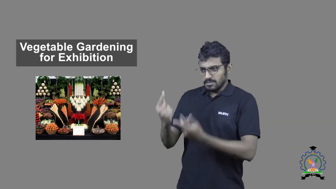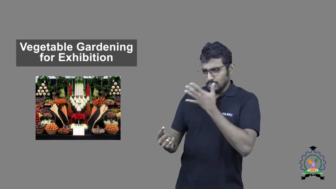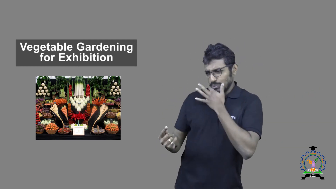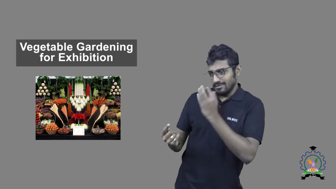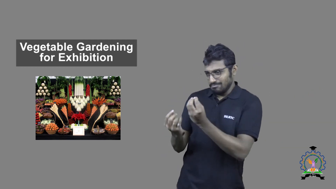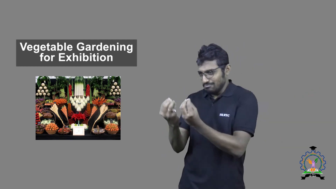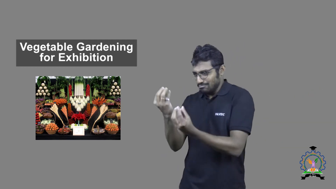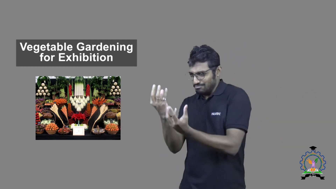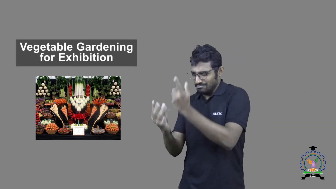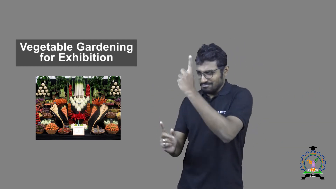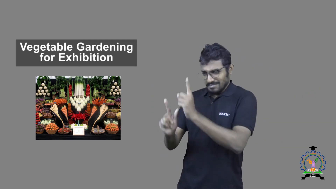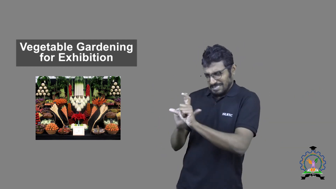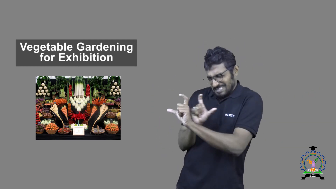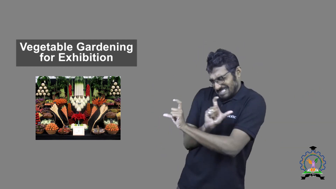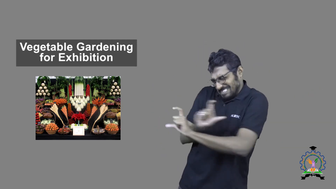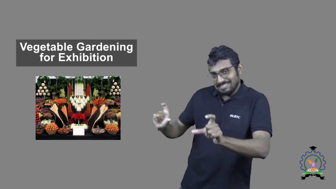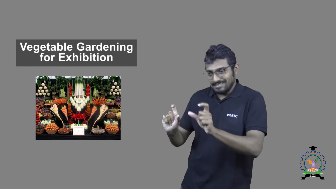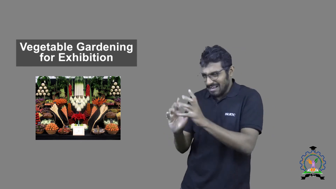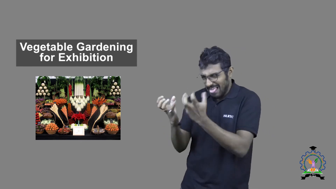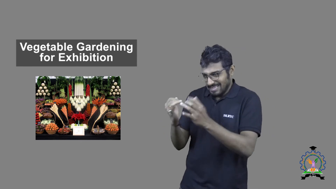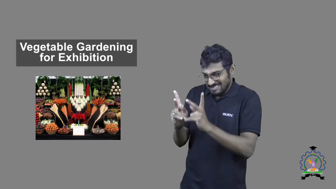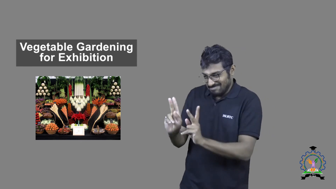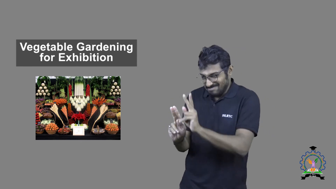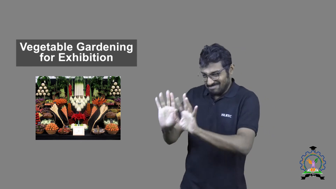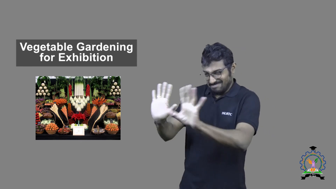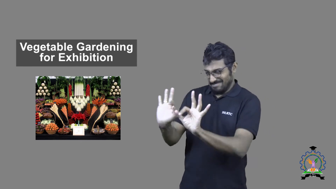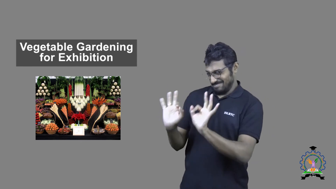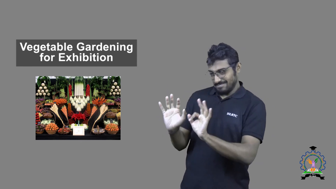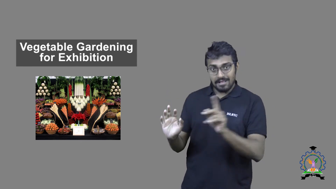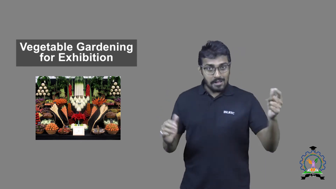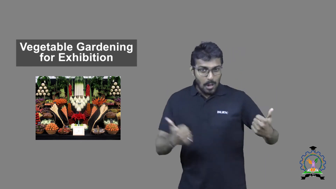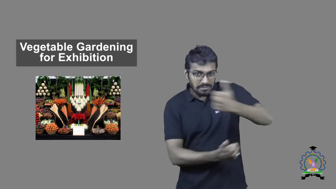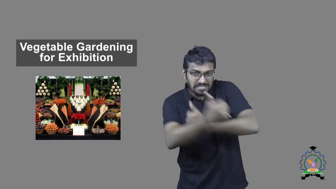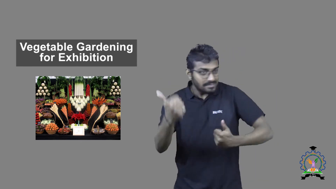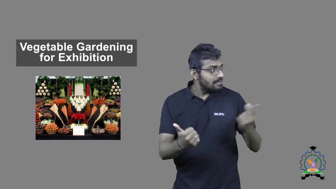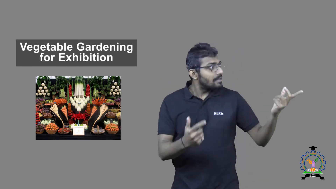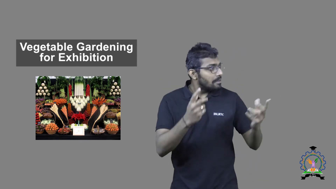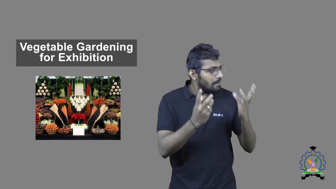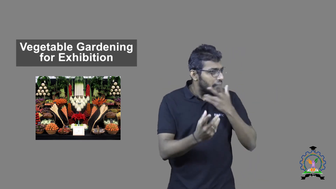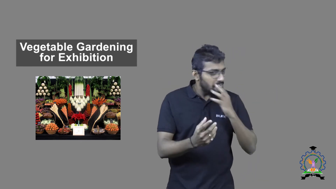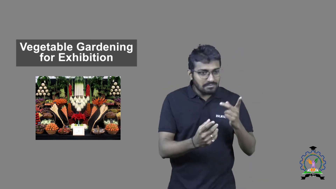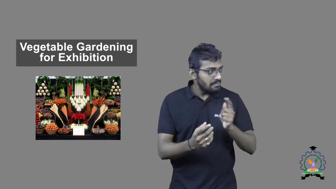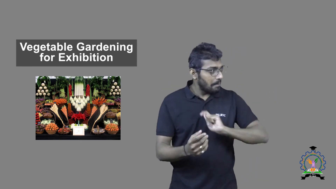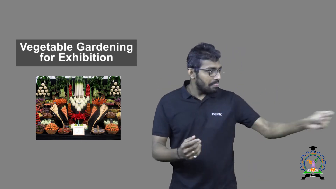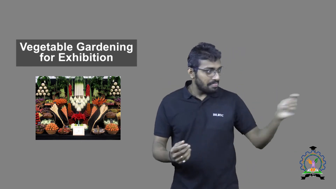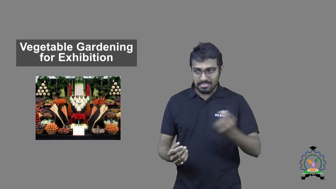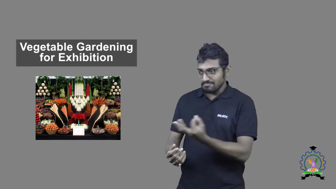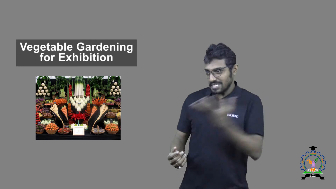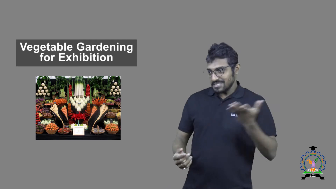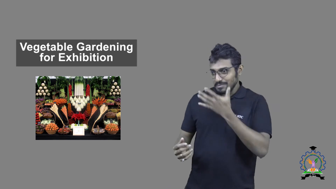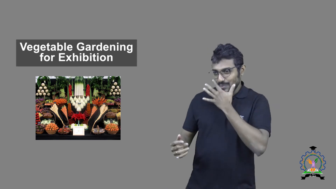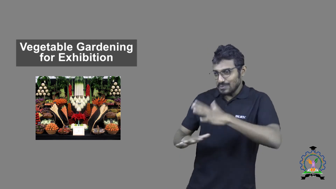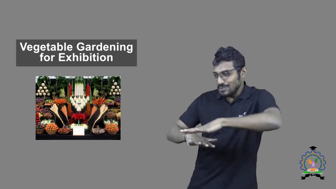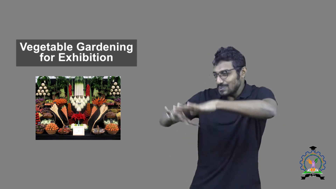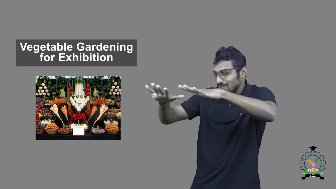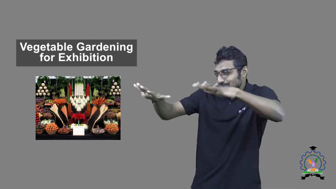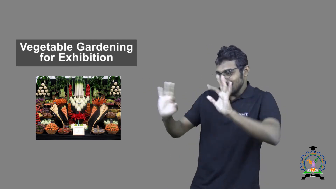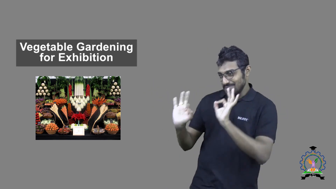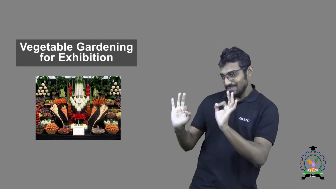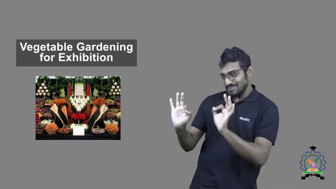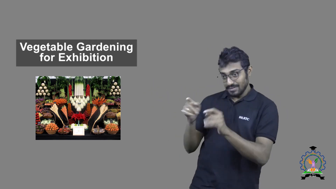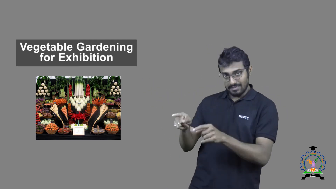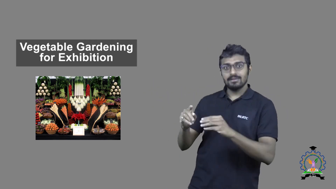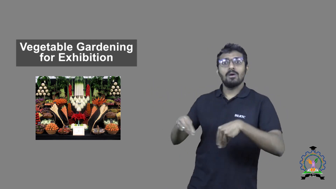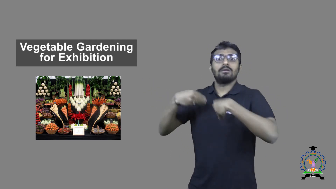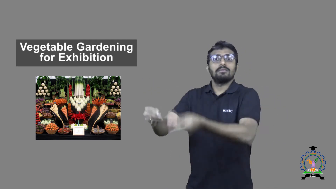Vegetable Gardening for Exhibition